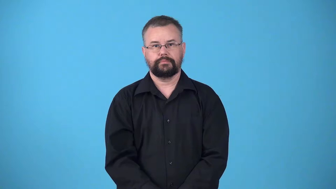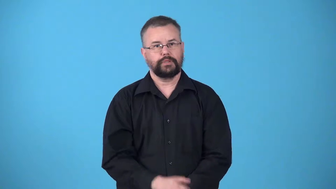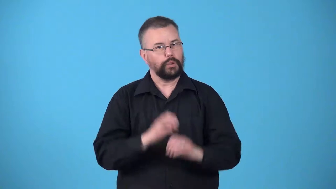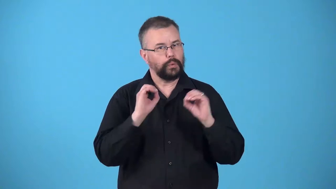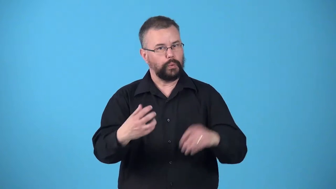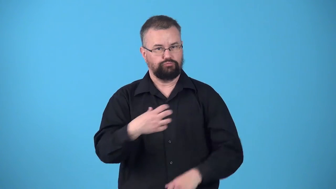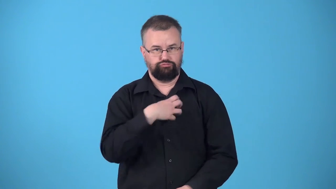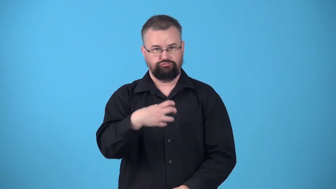uncontested